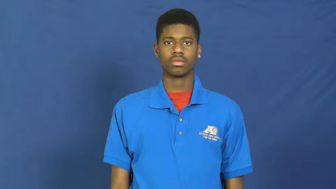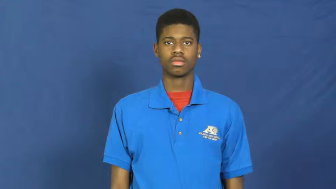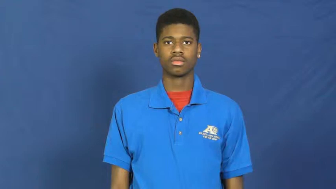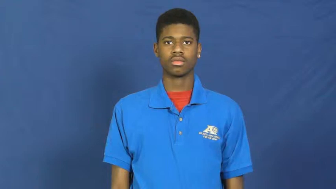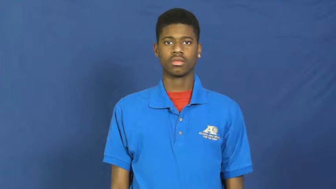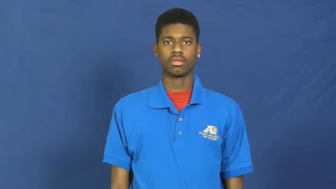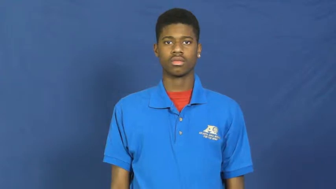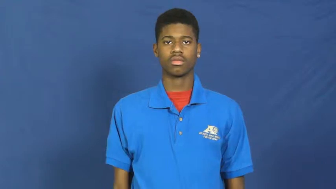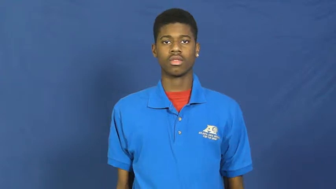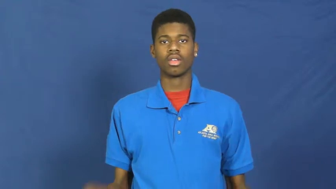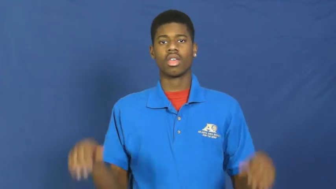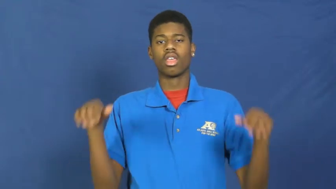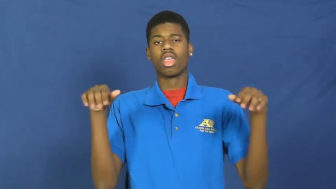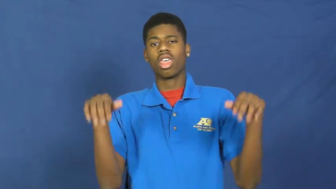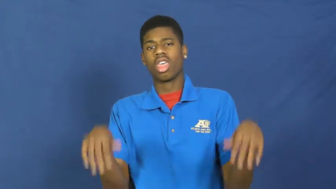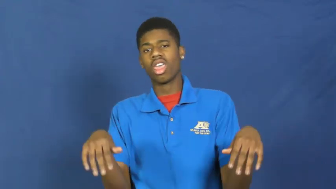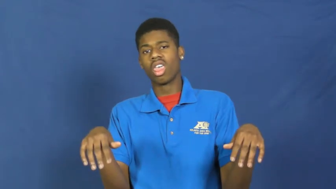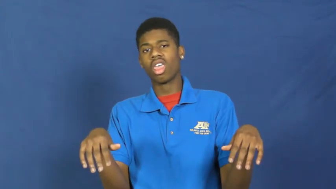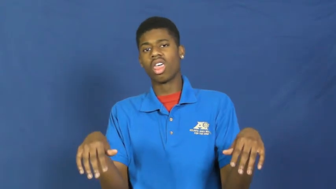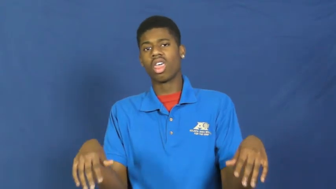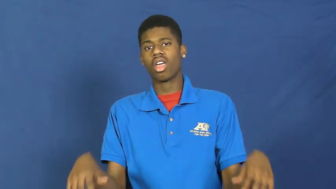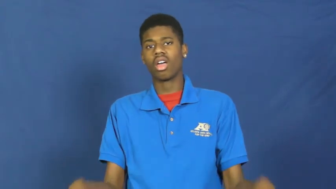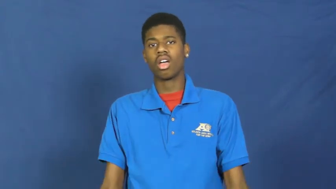palsy